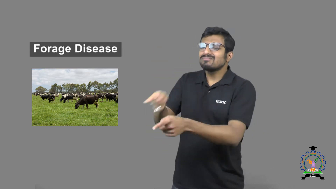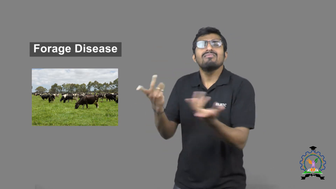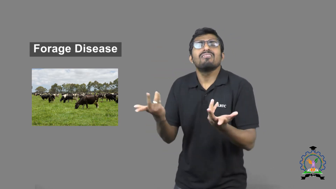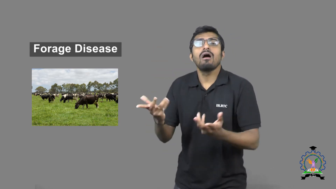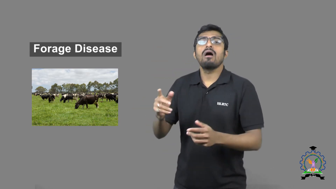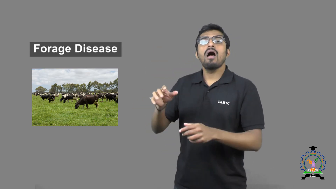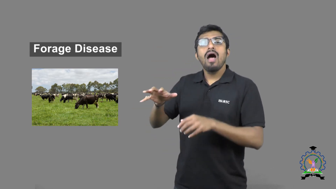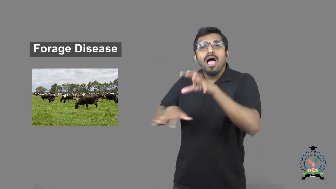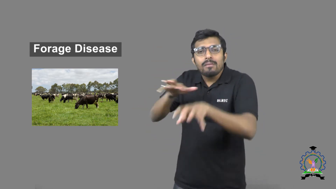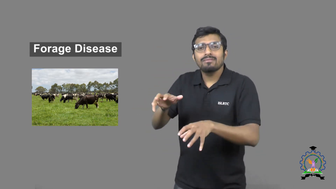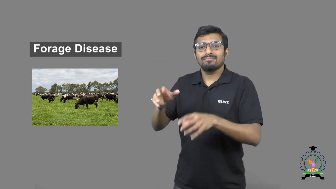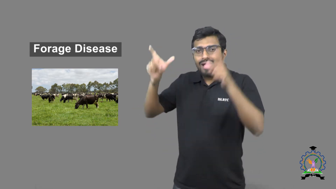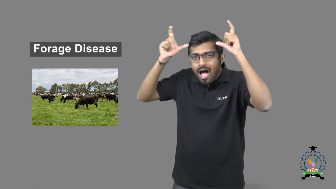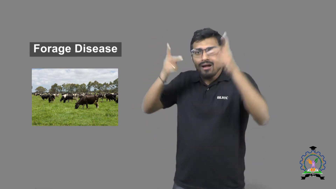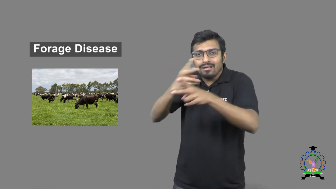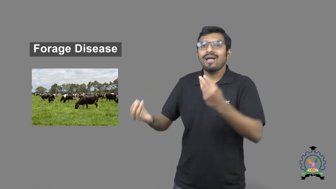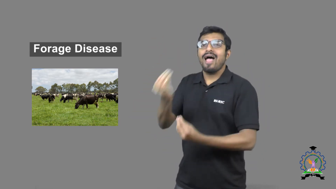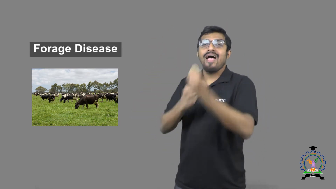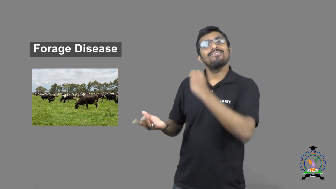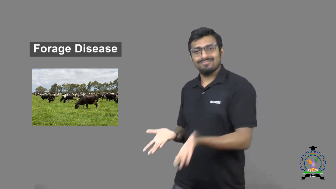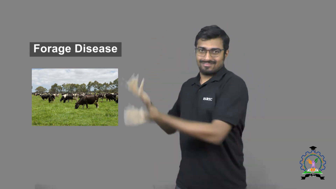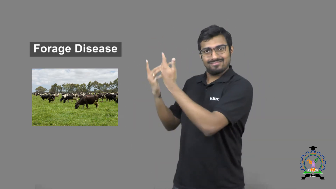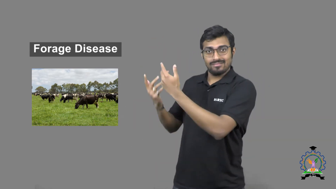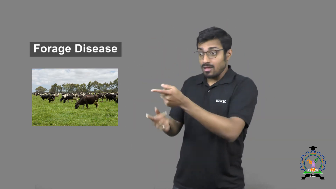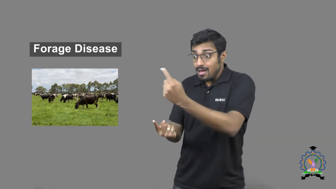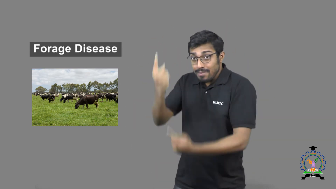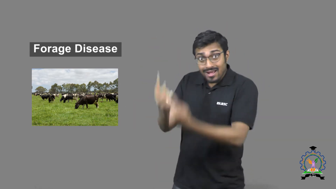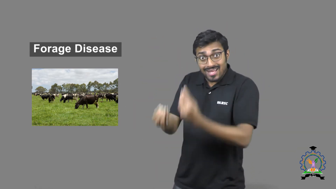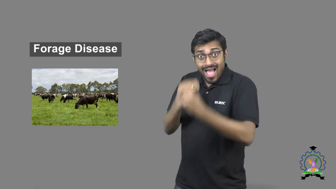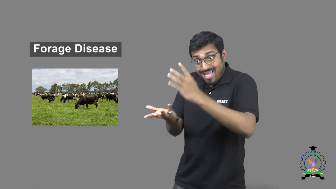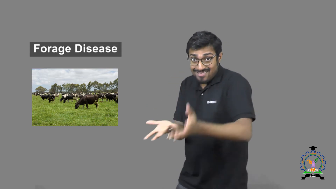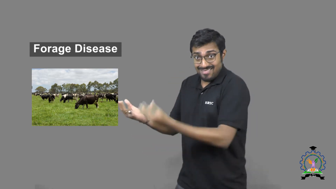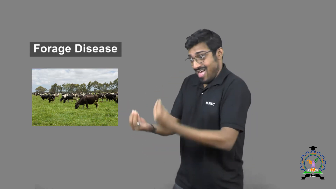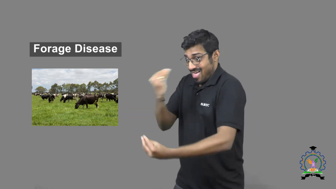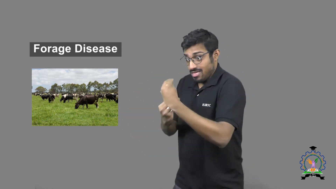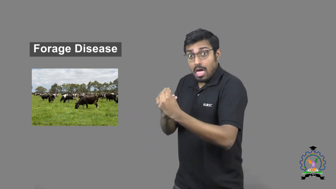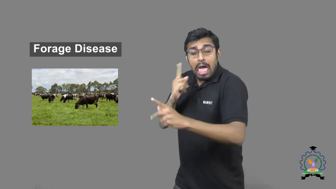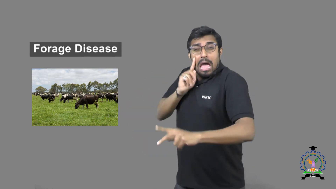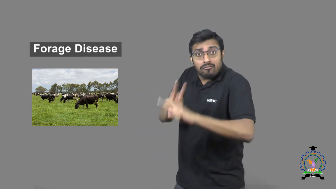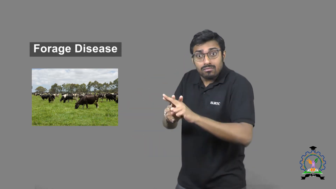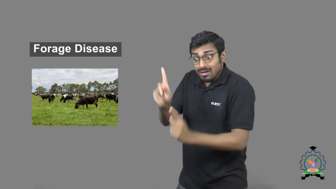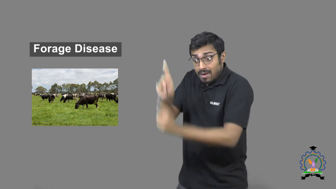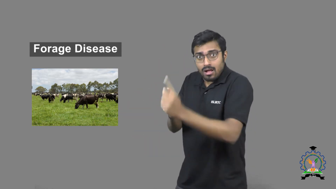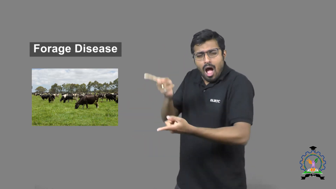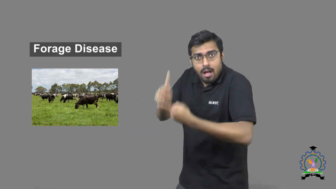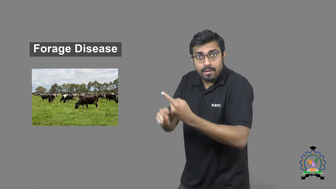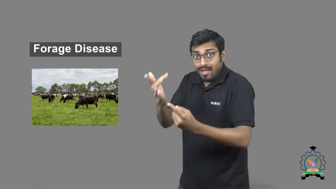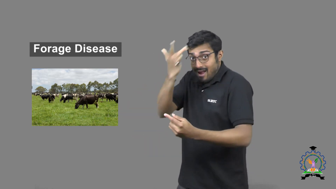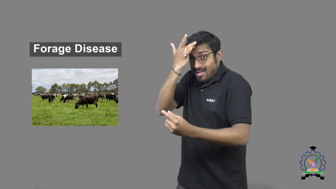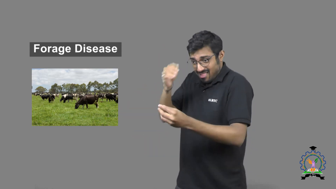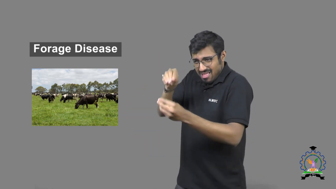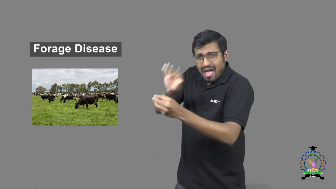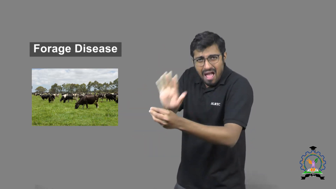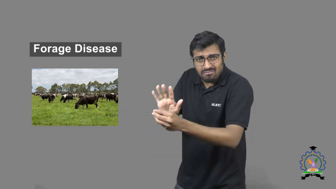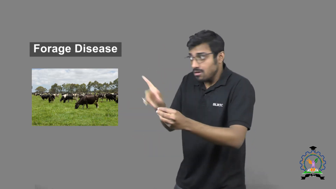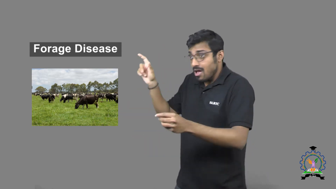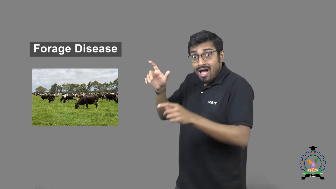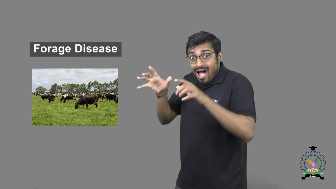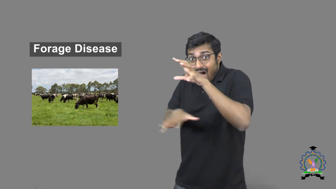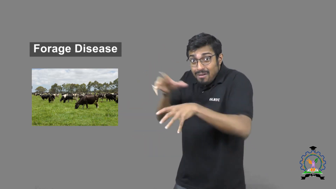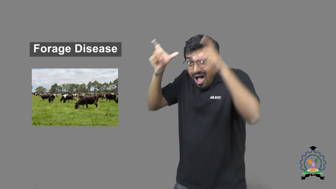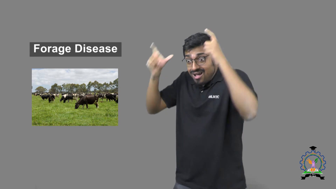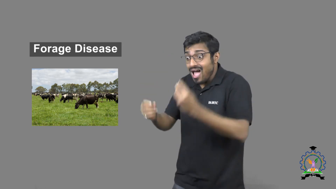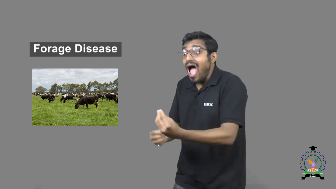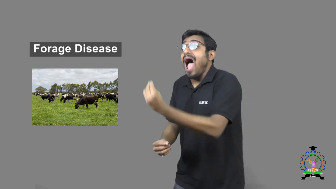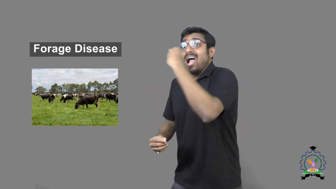Forage Disease